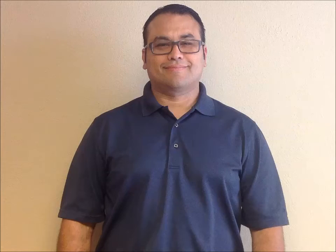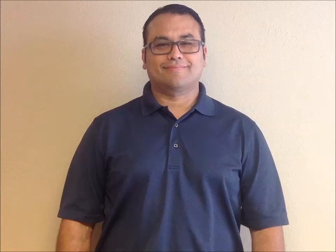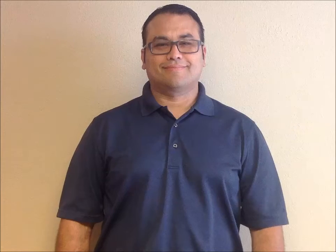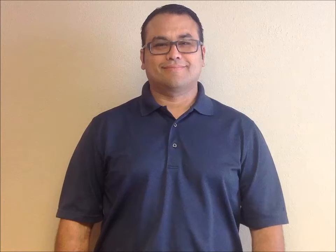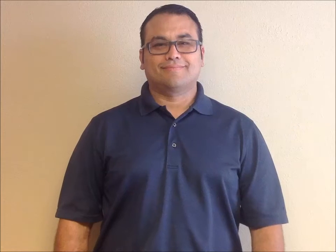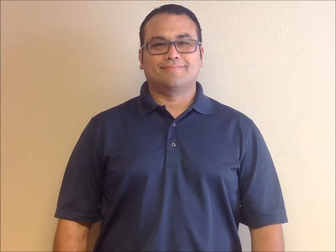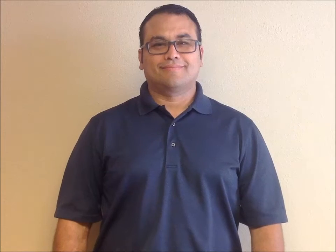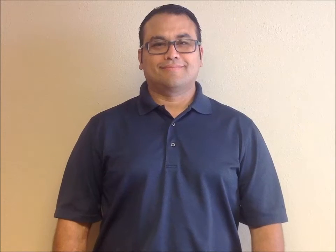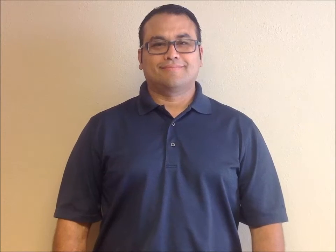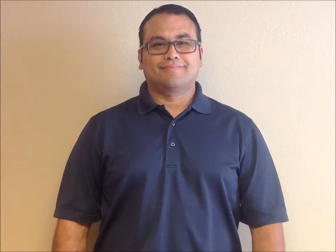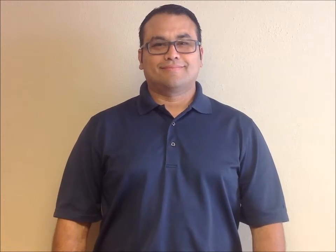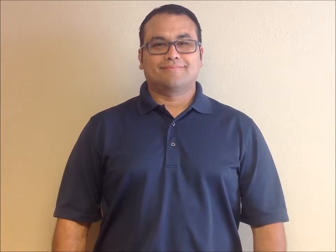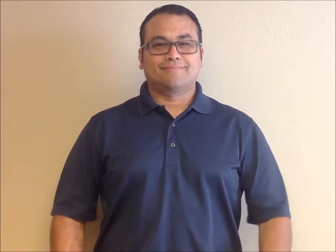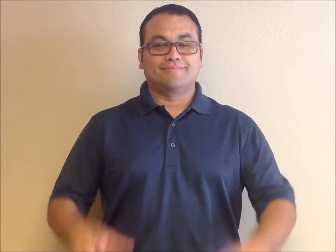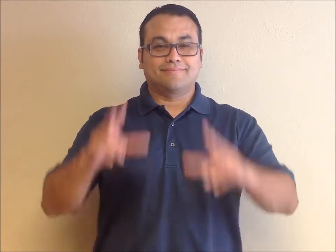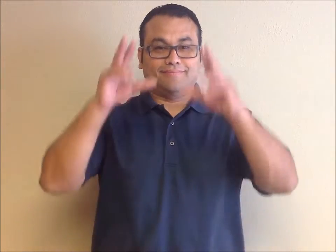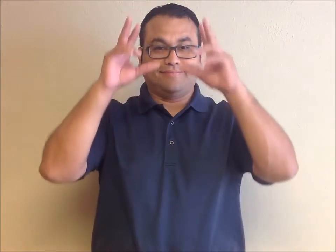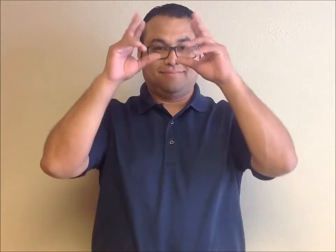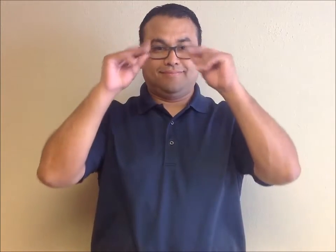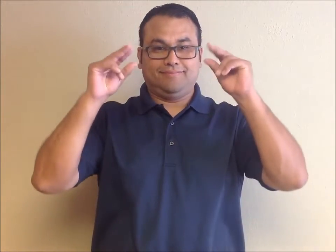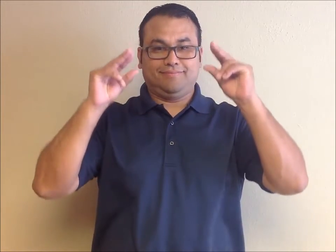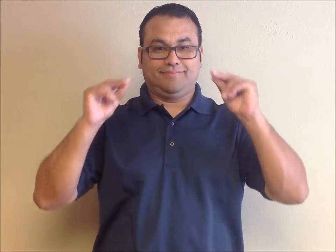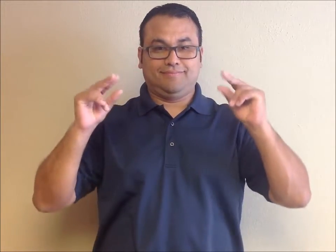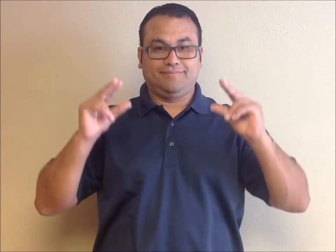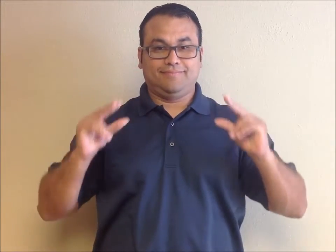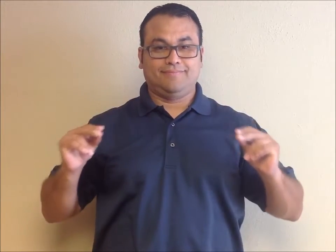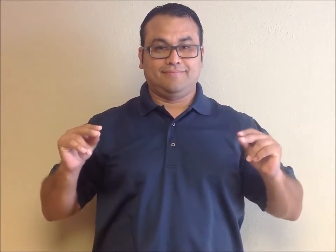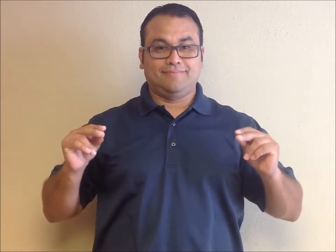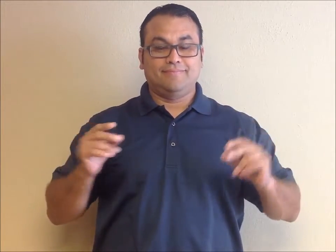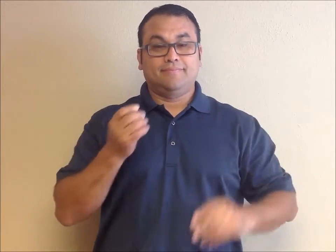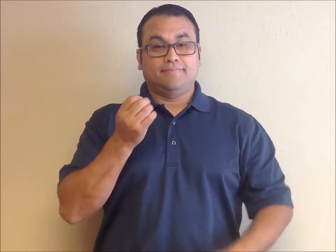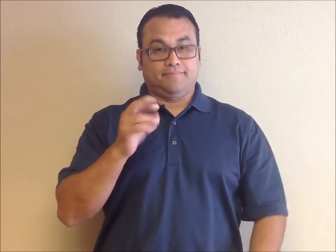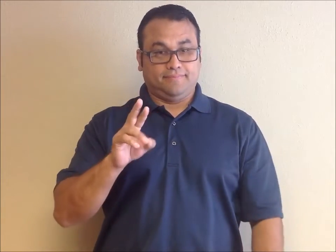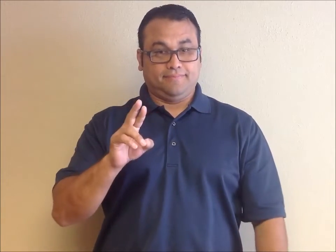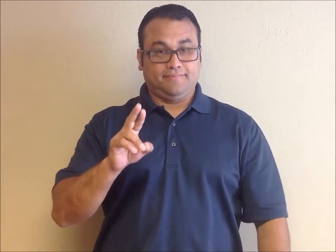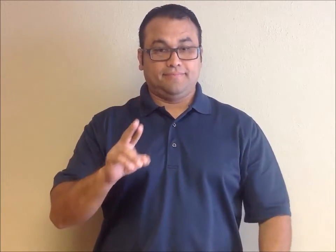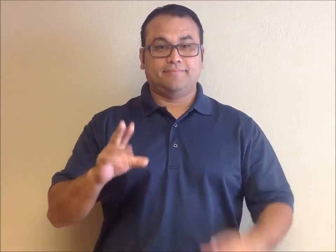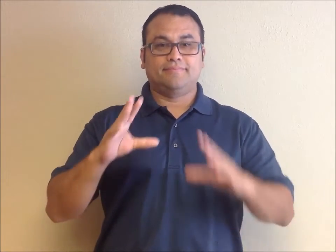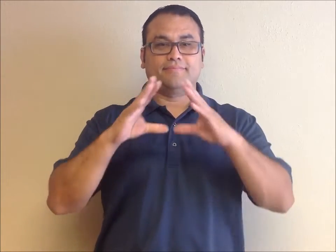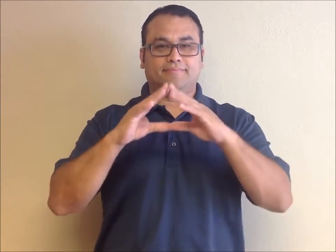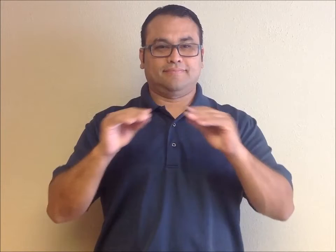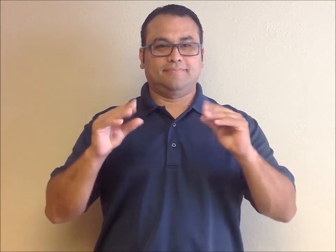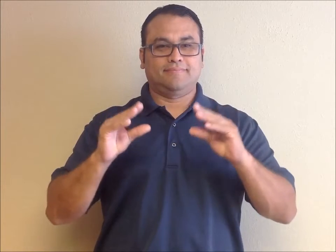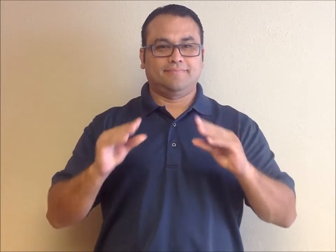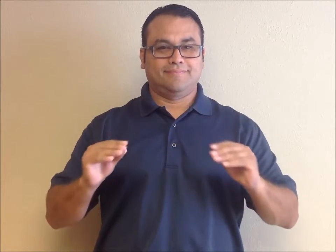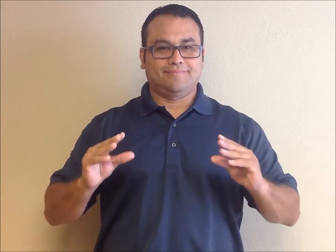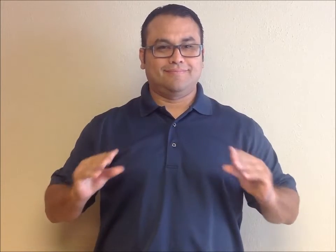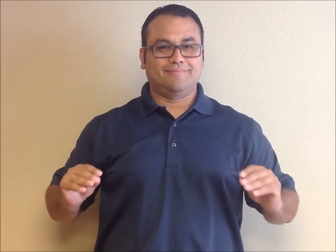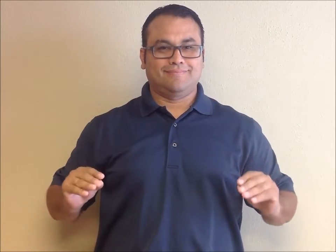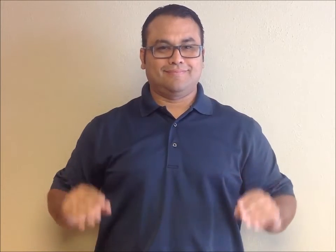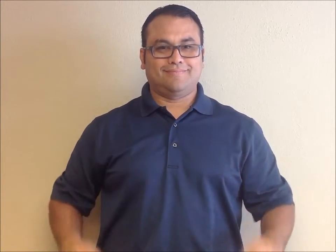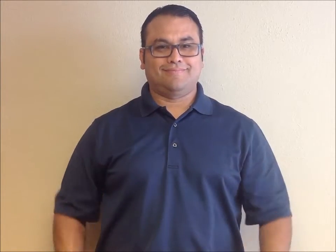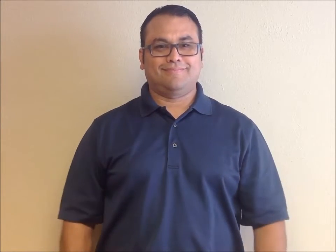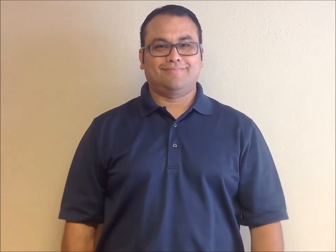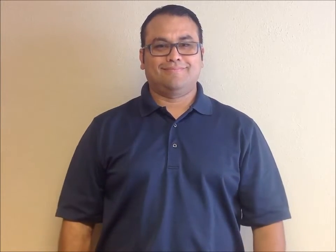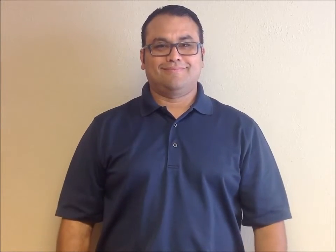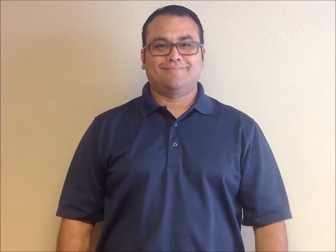Lebanon